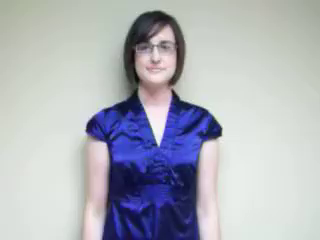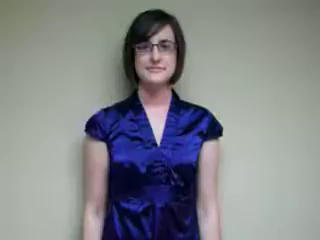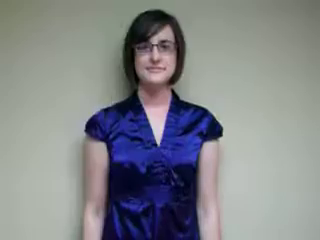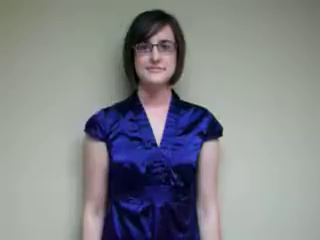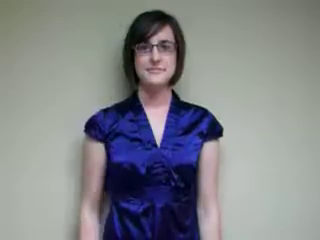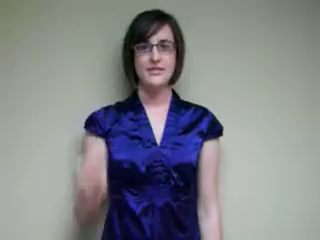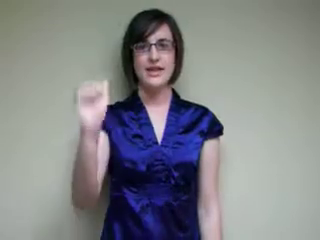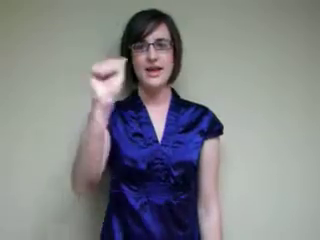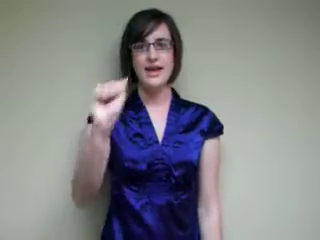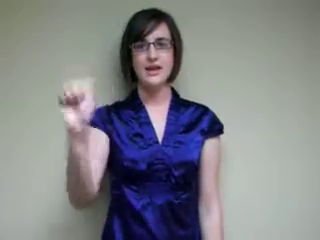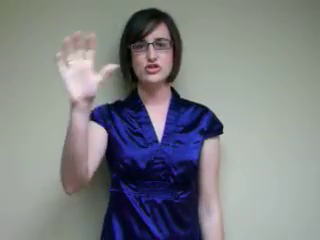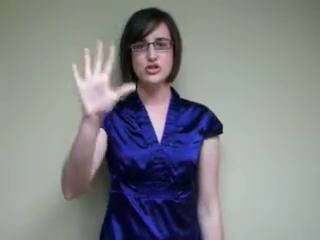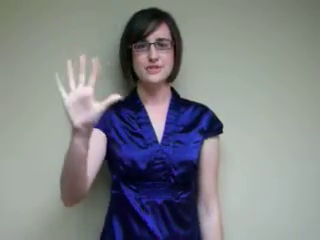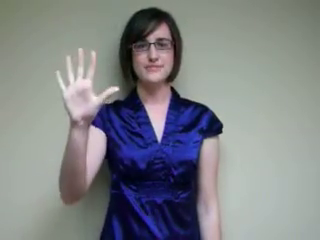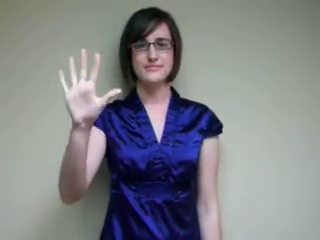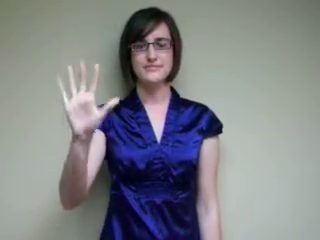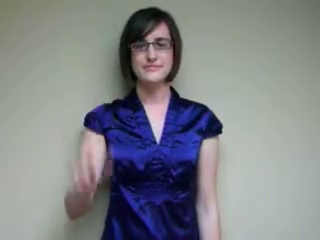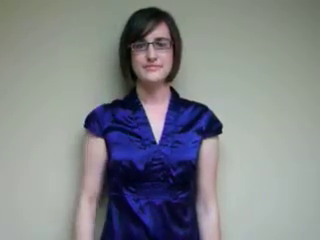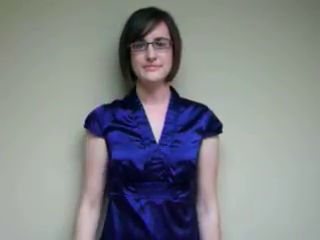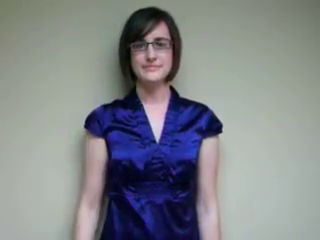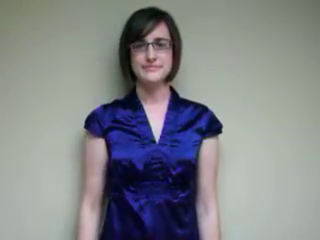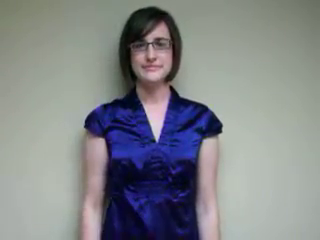Asia